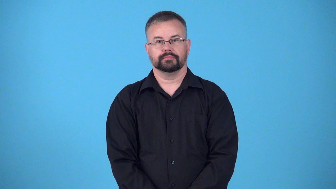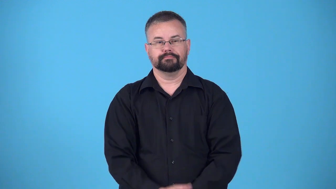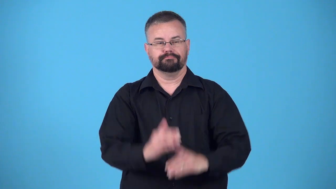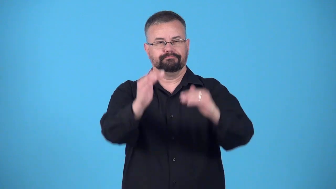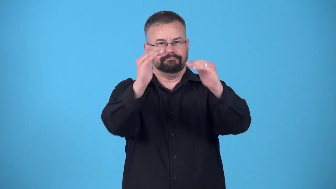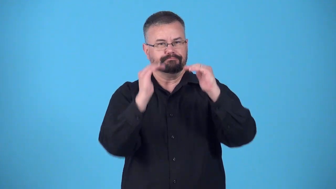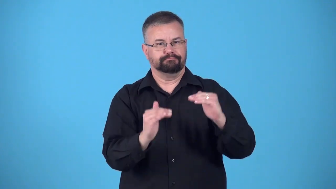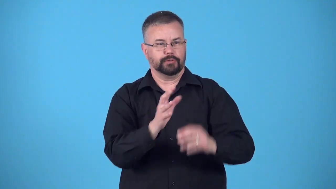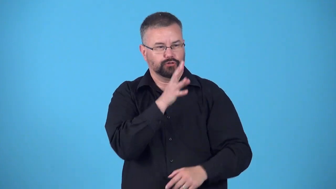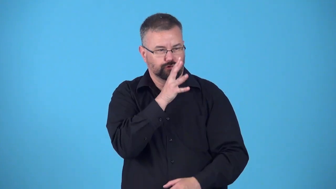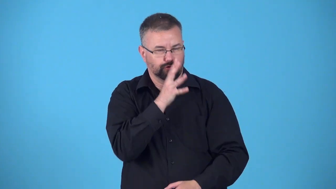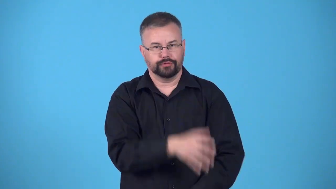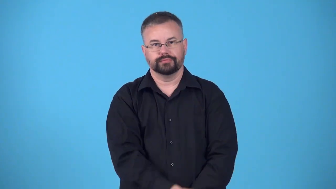speak down to, talk down to